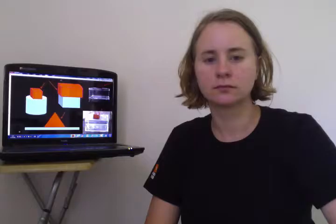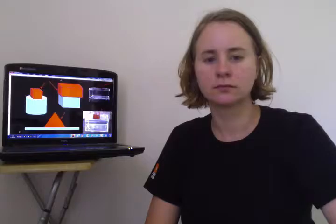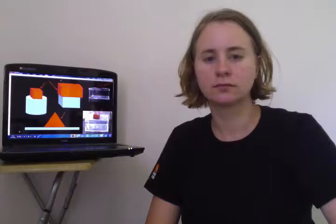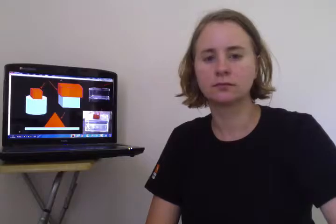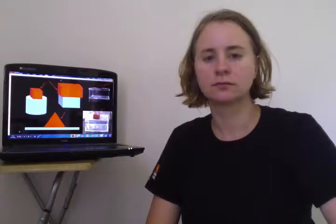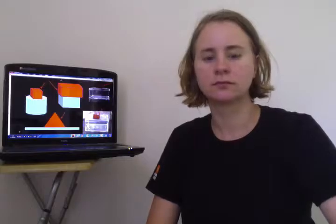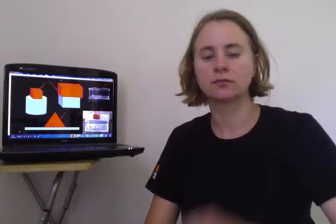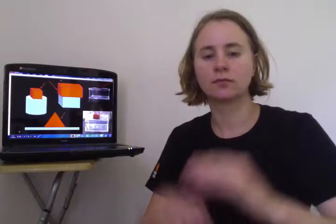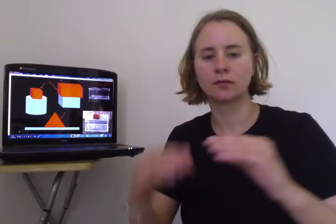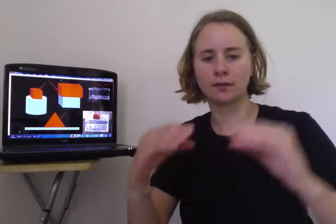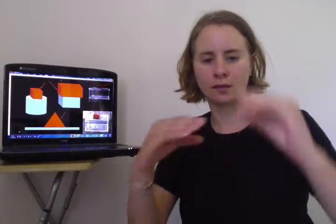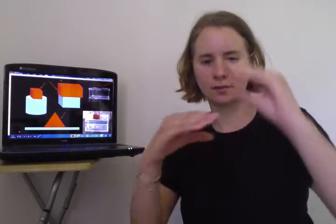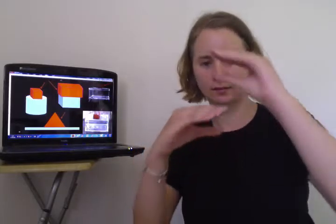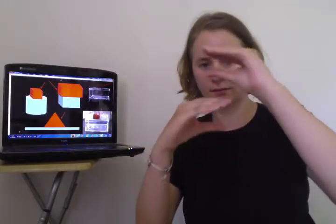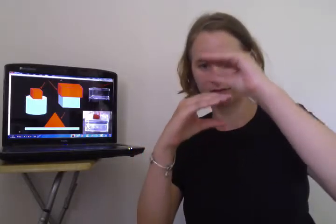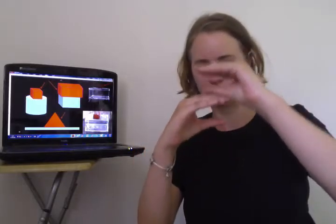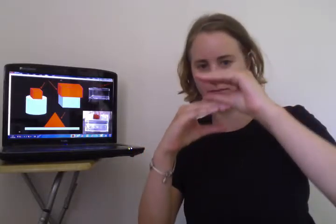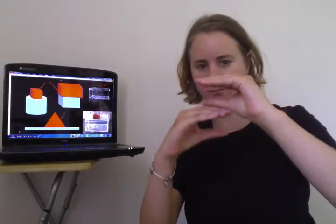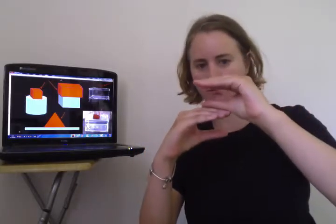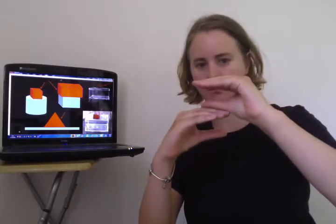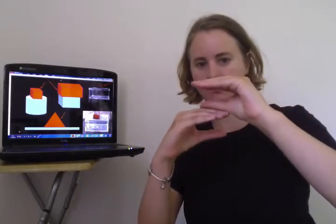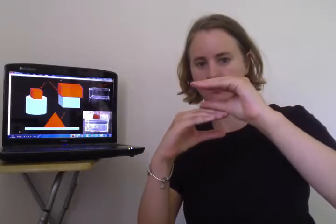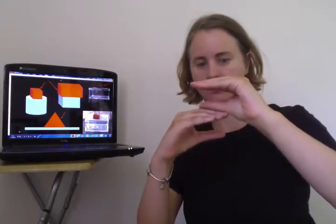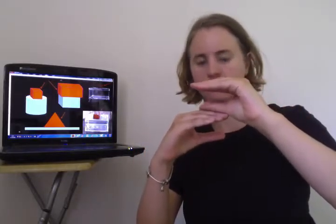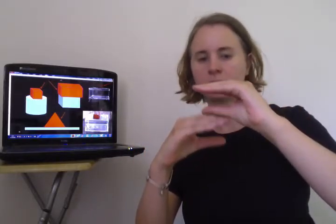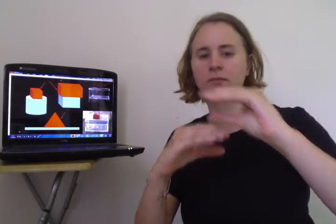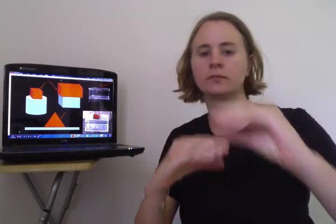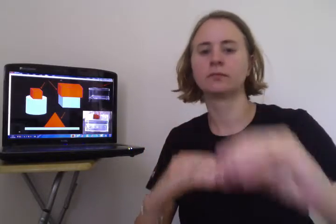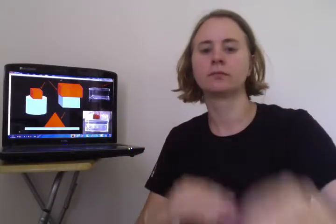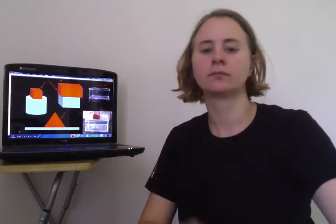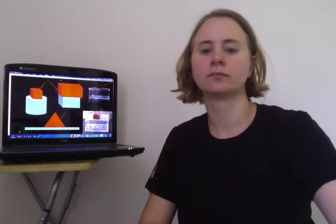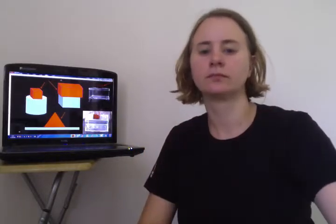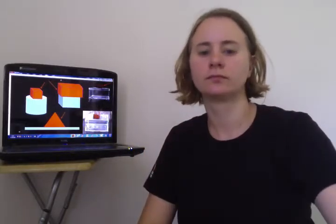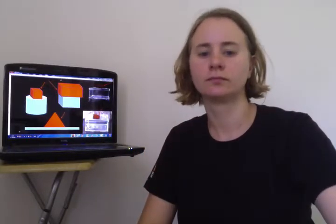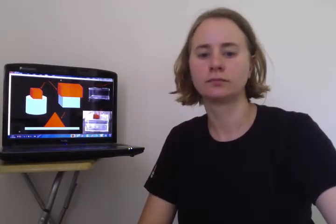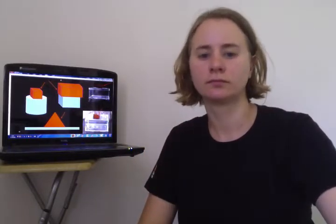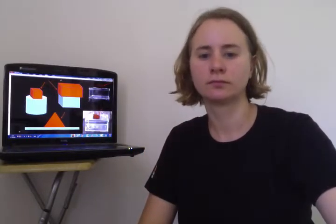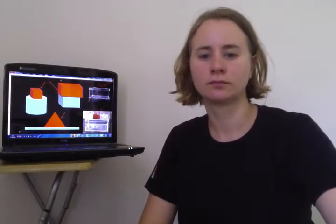on